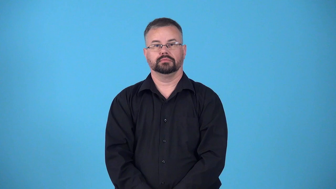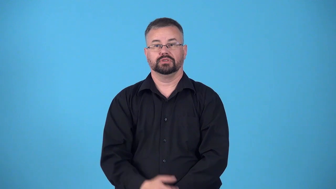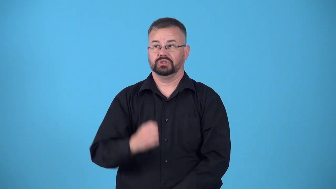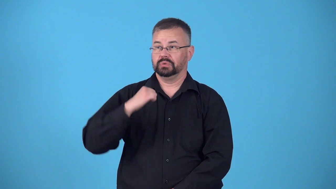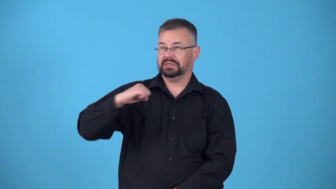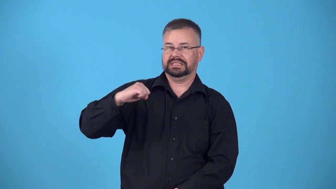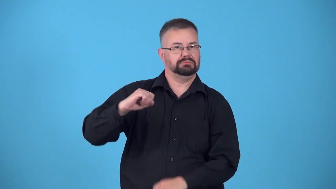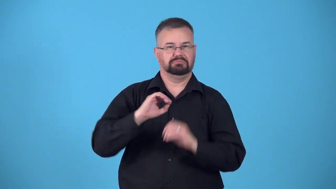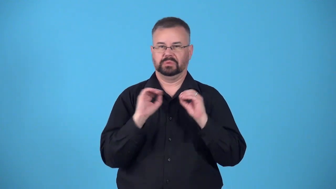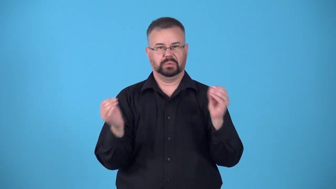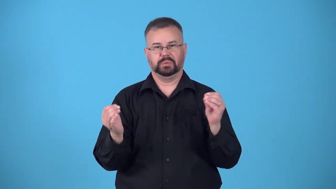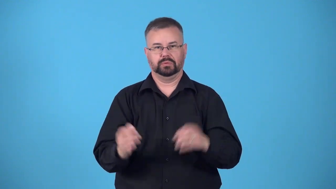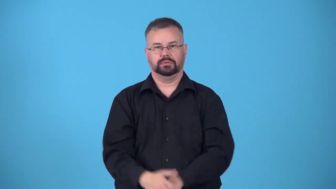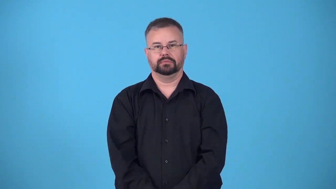resistless